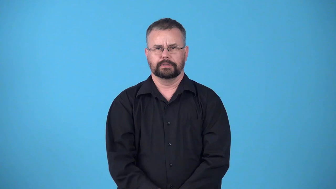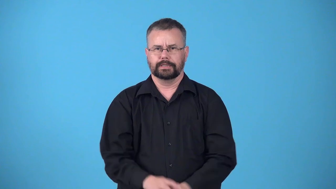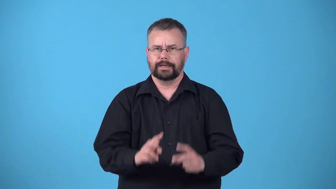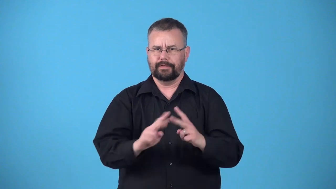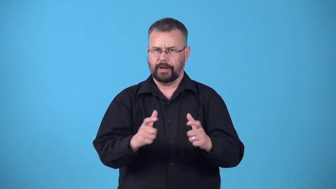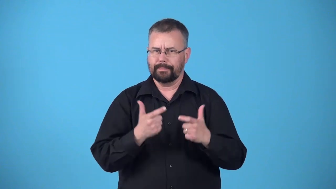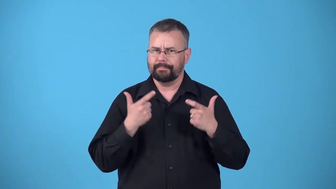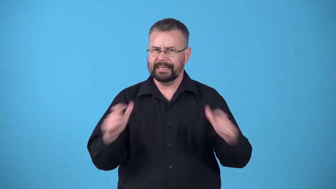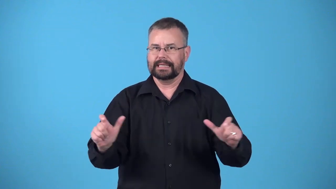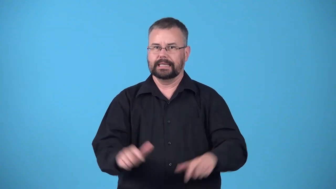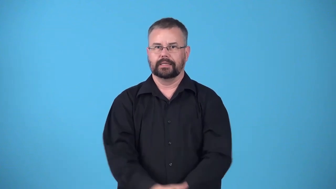big as life